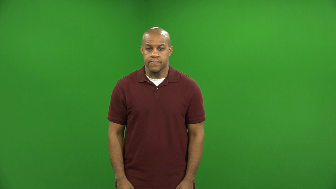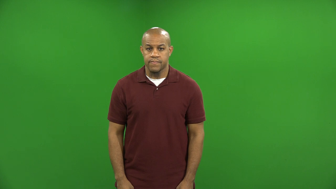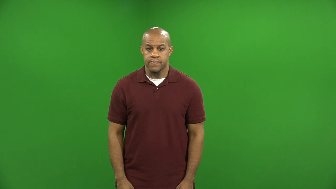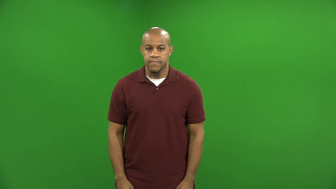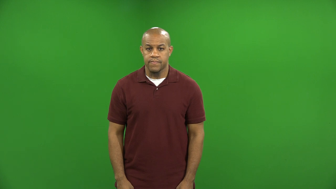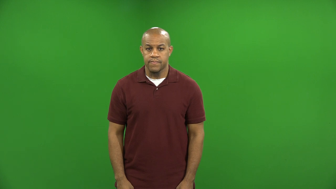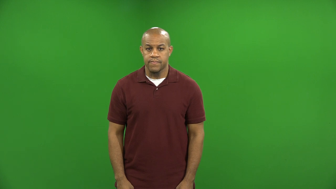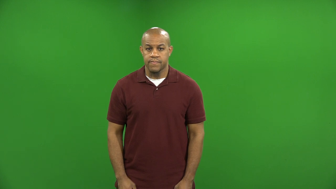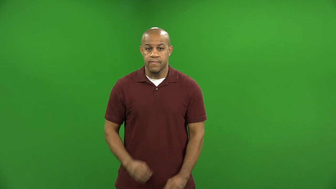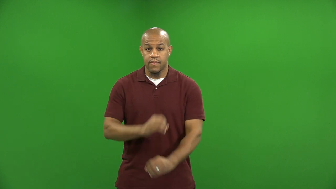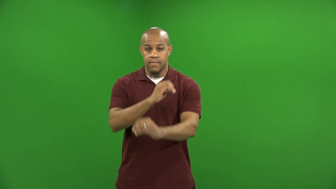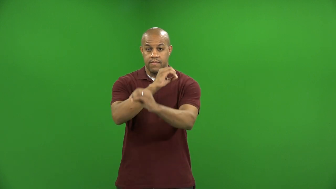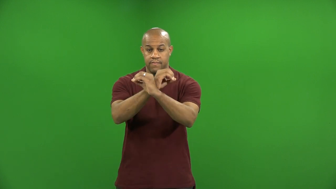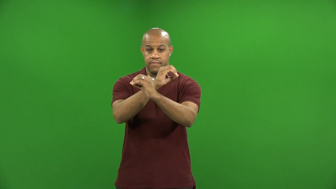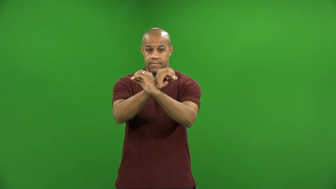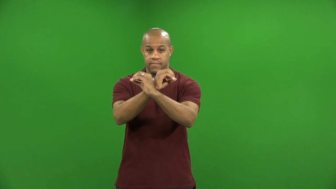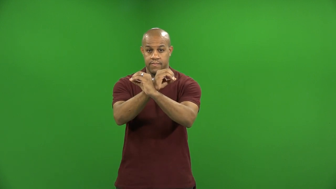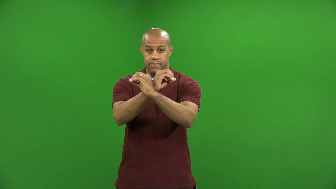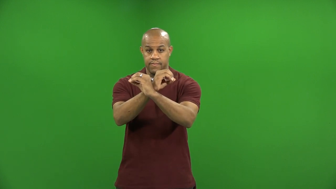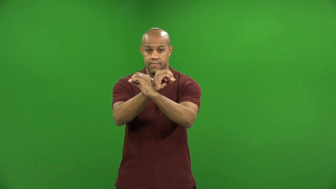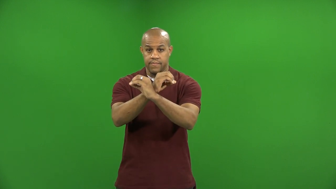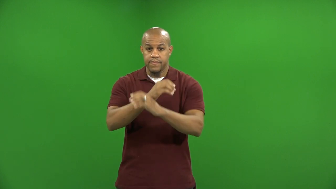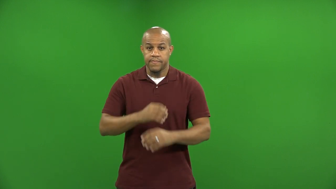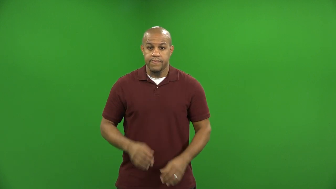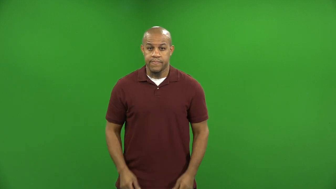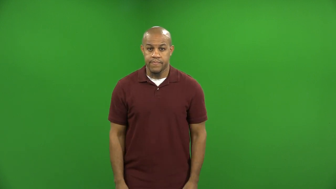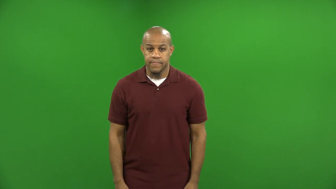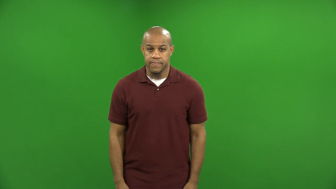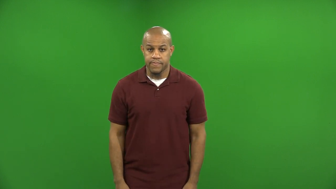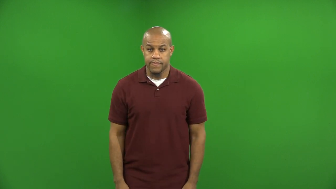Offense